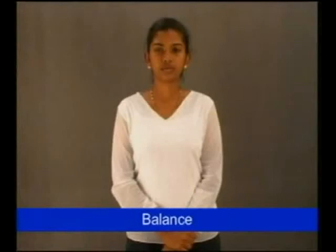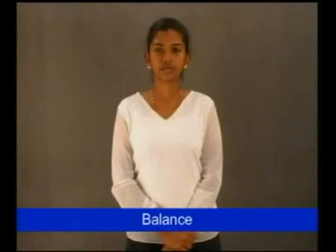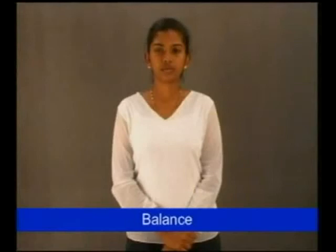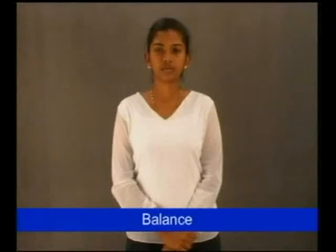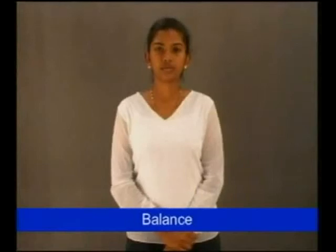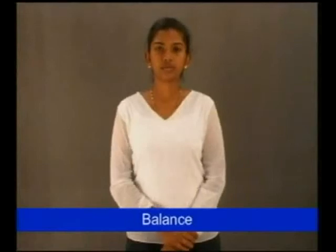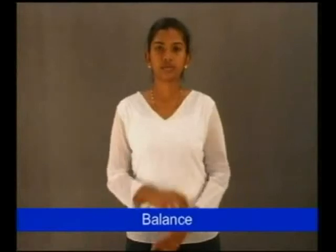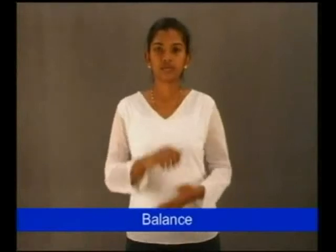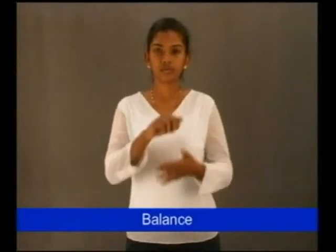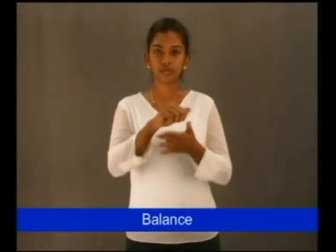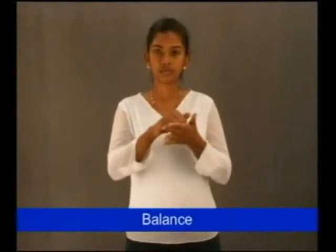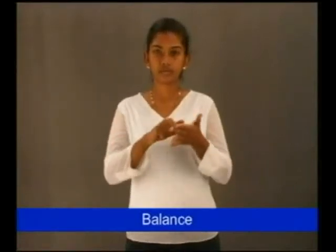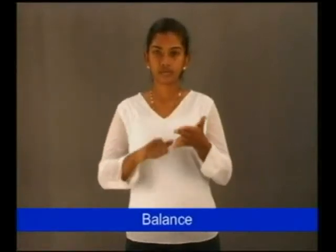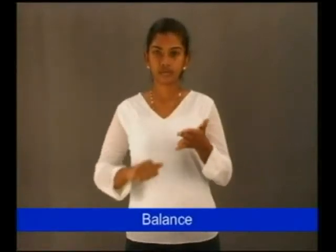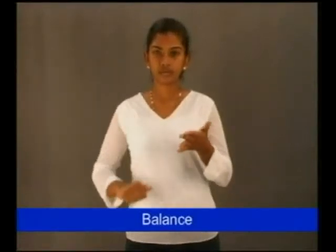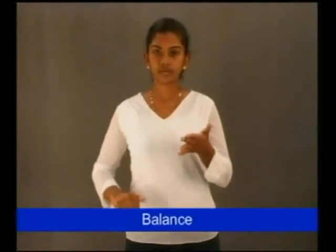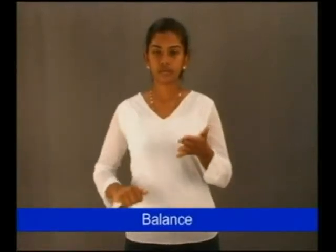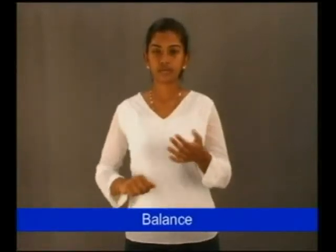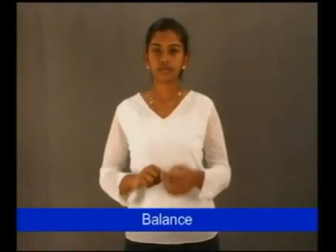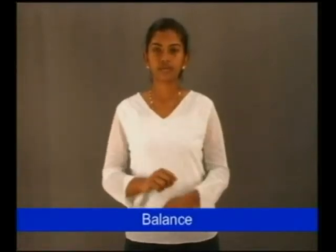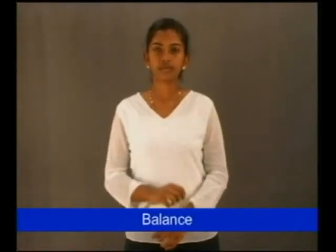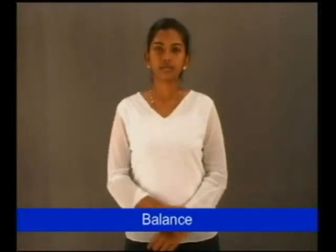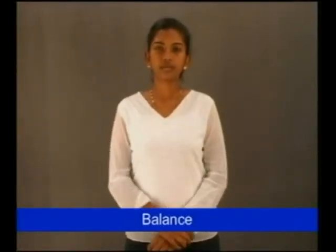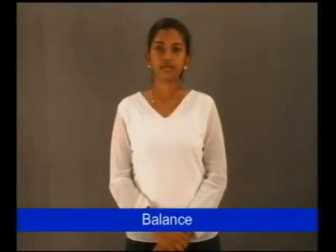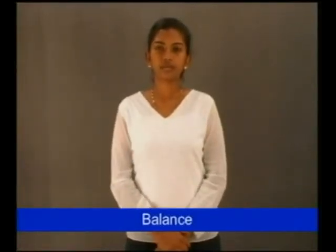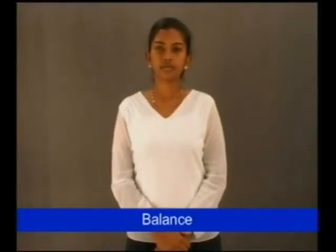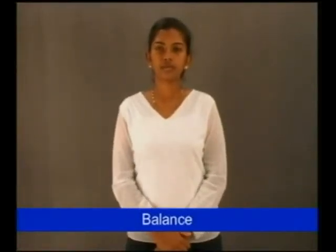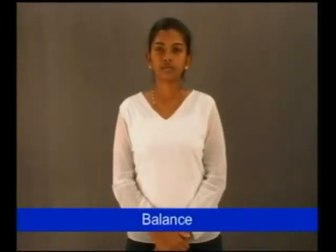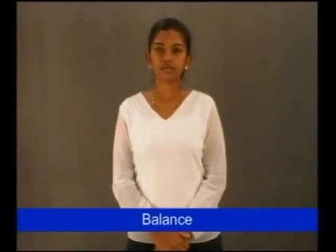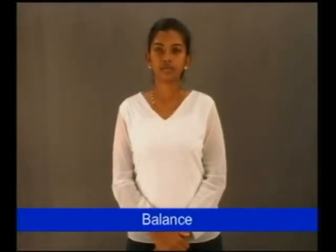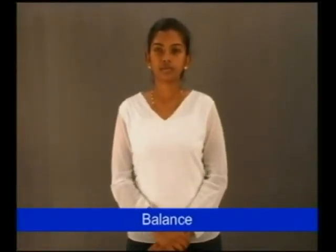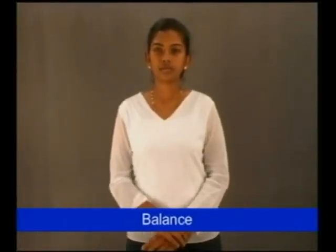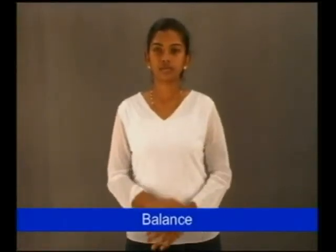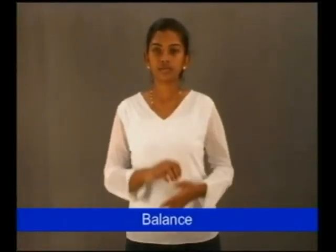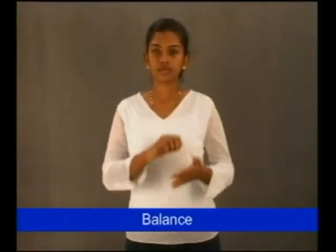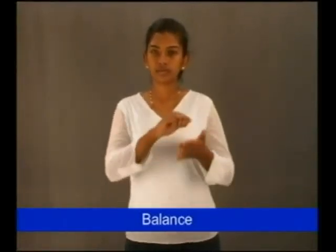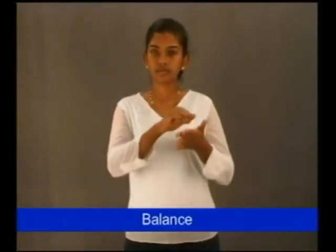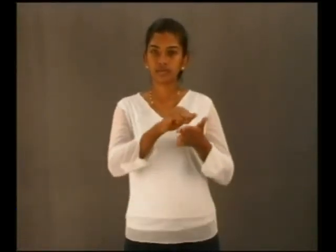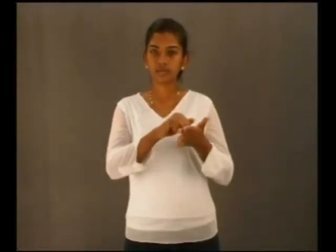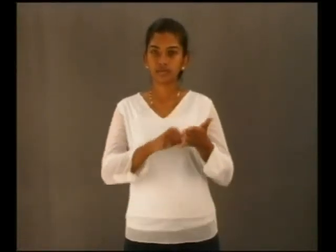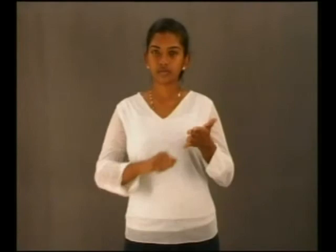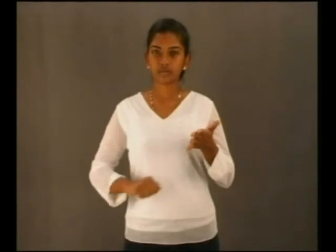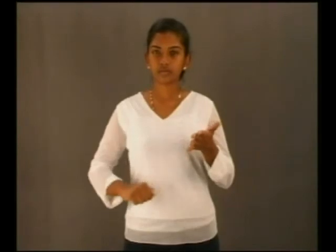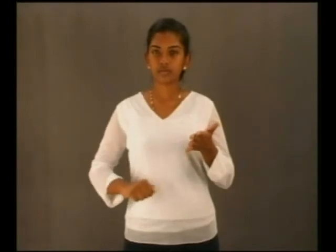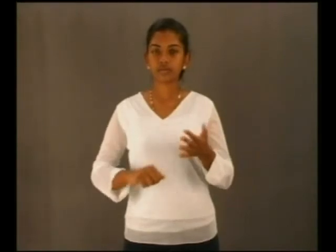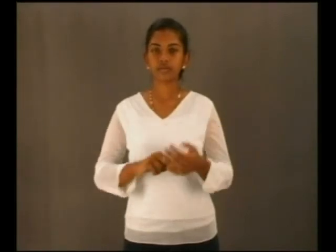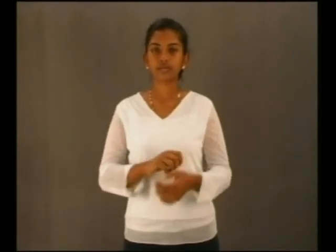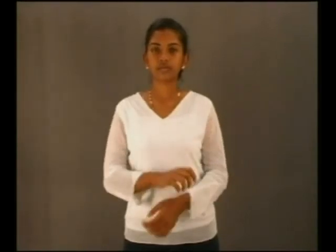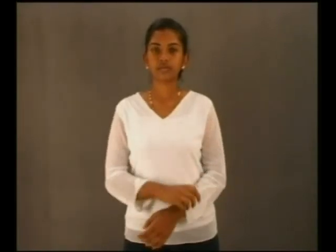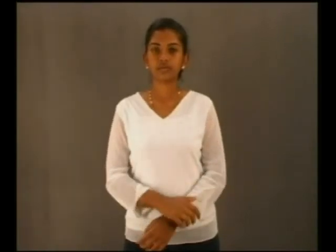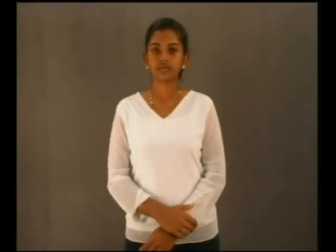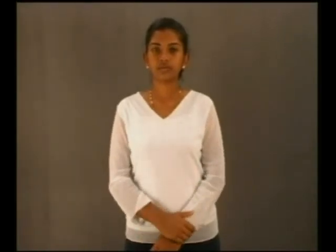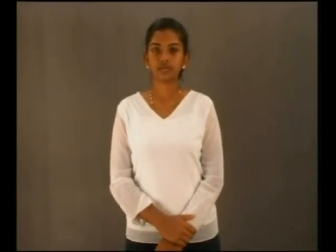Balance